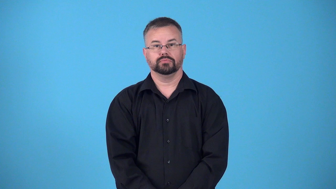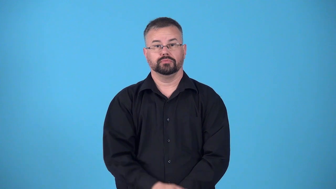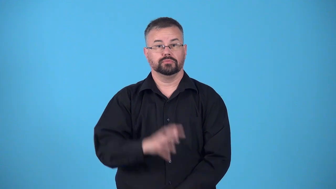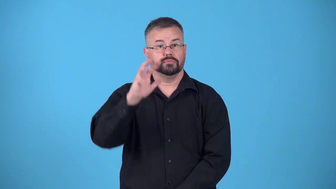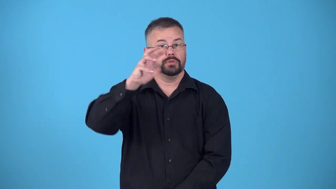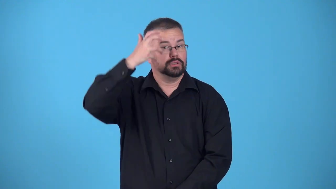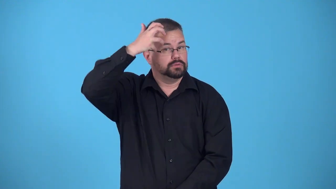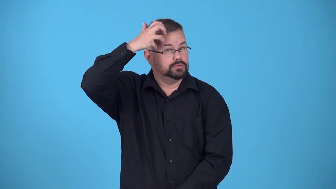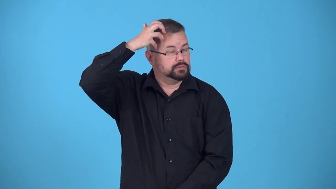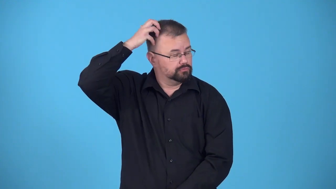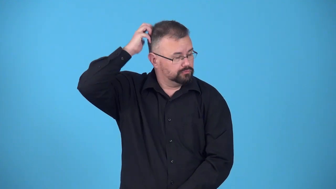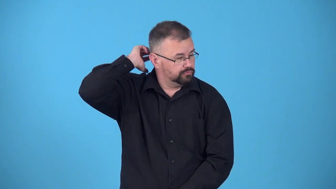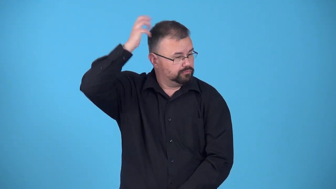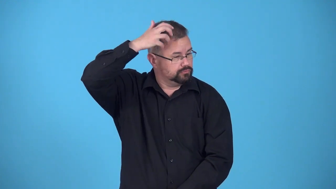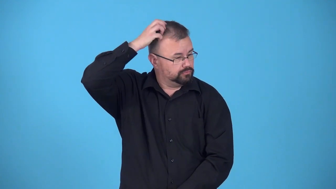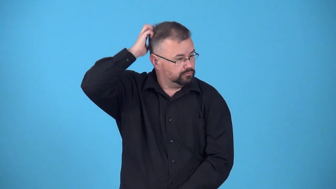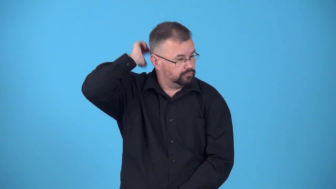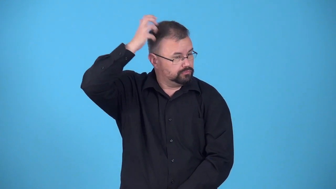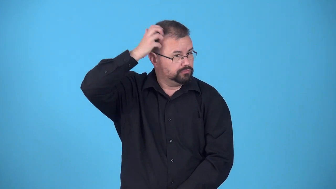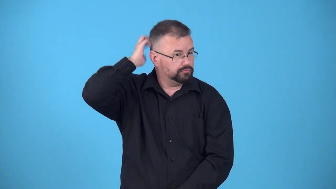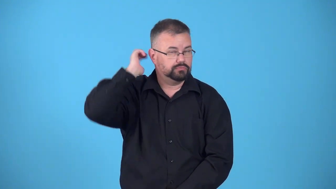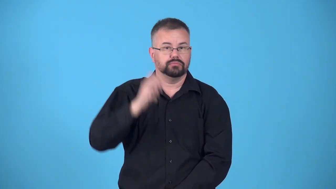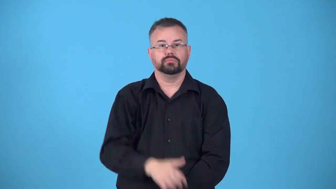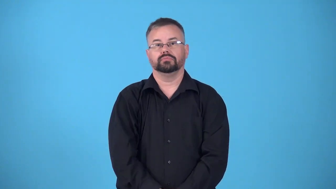rake